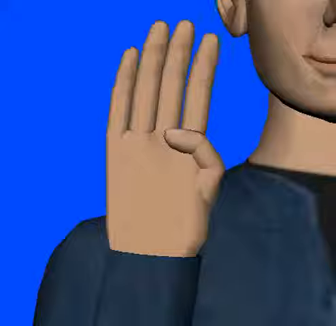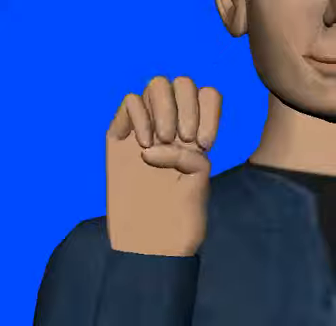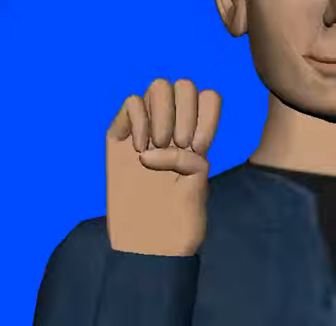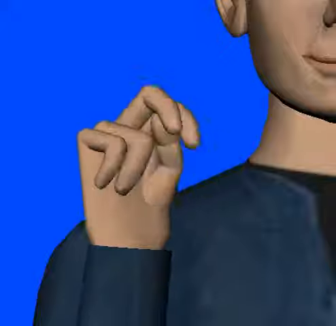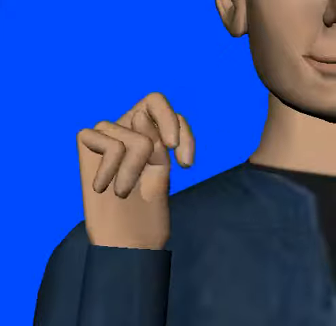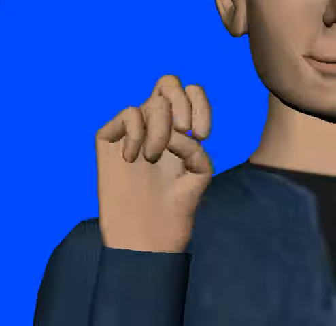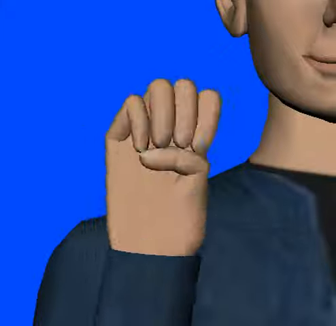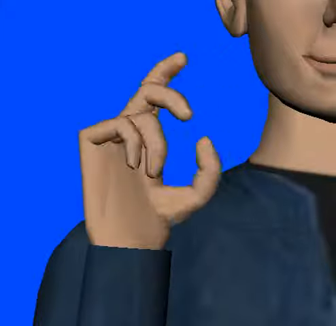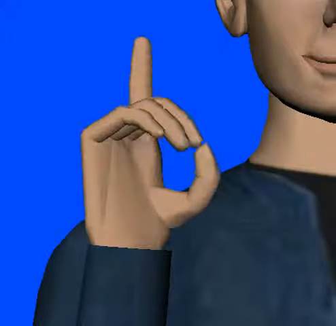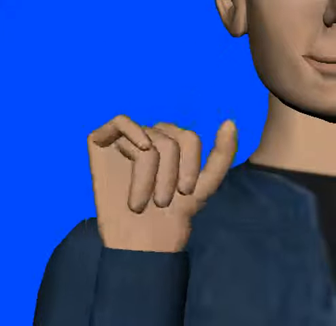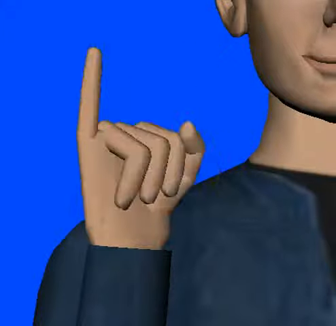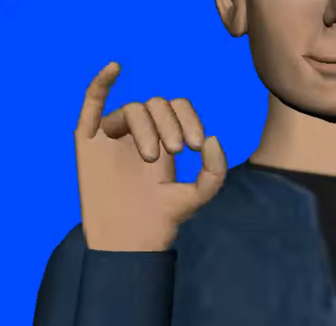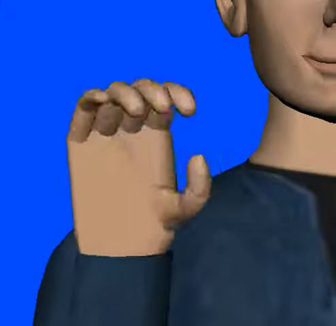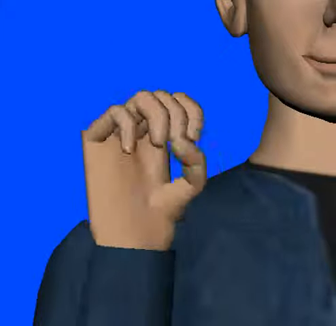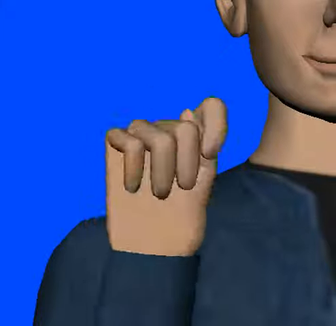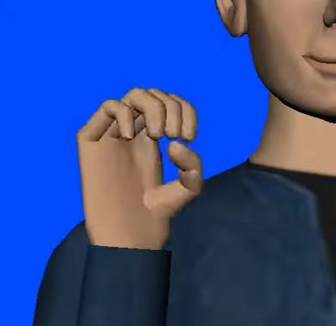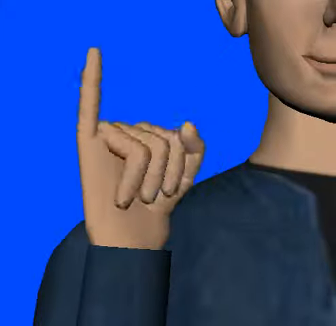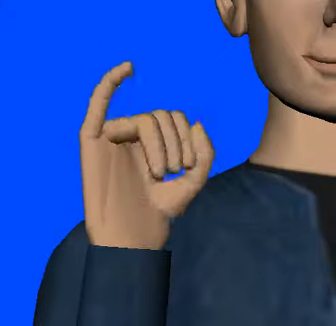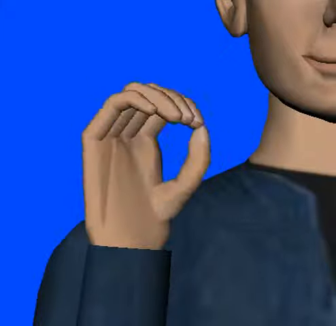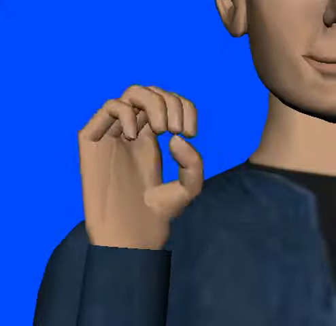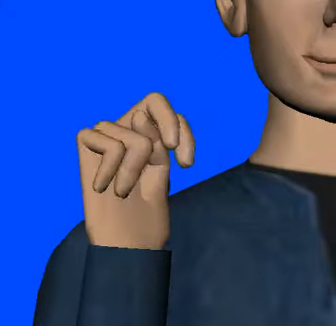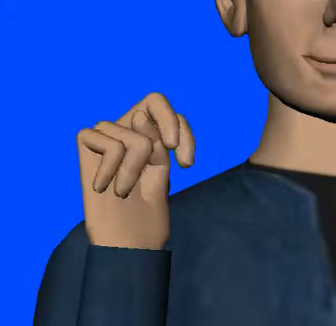benediction